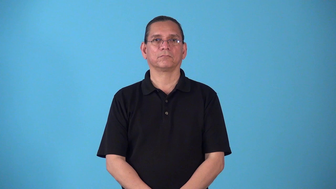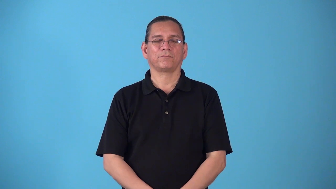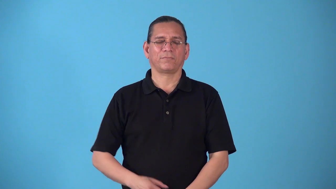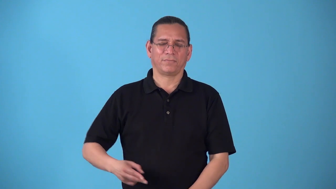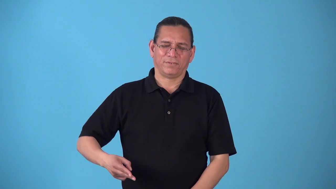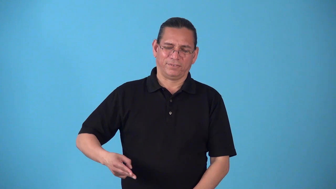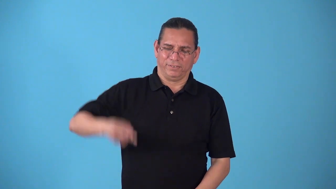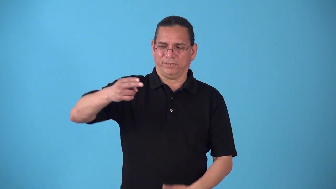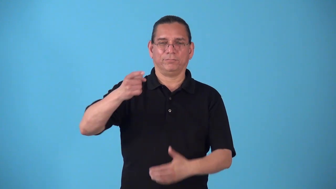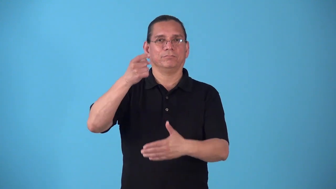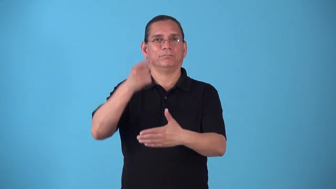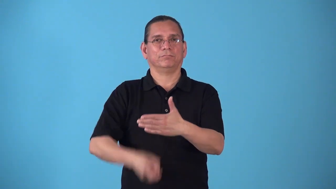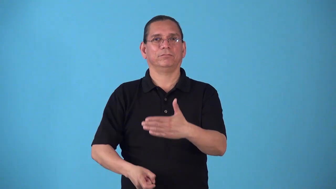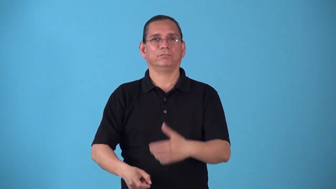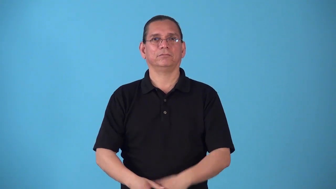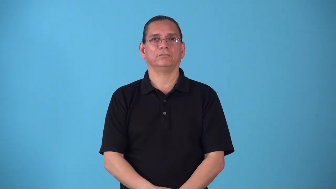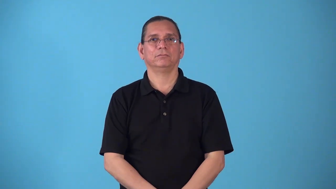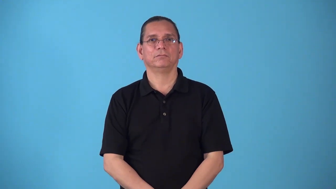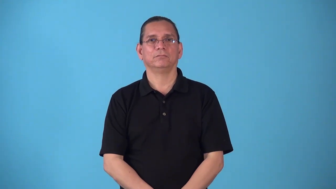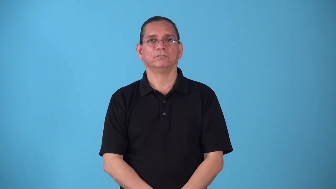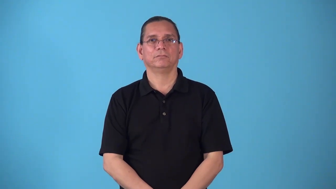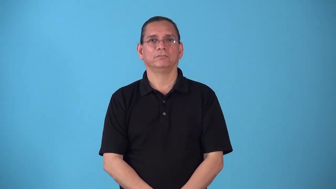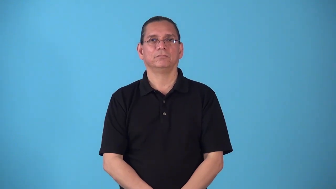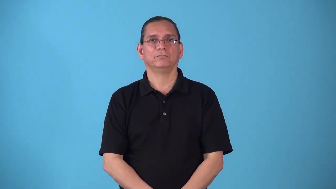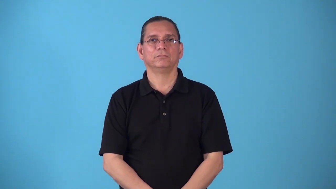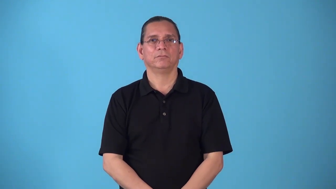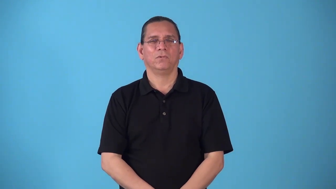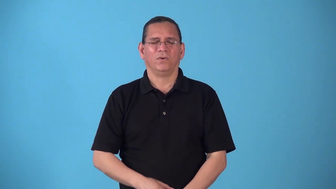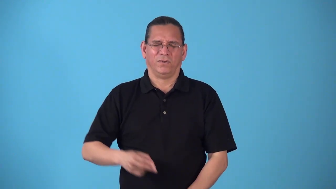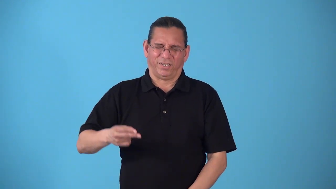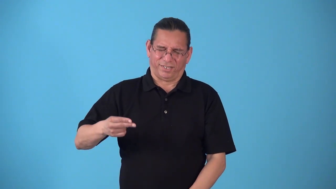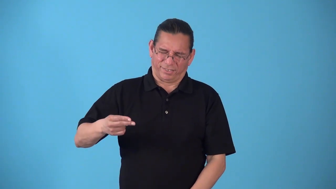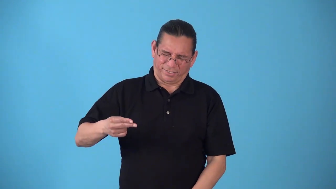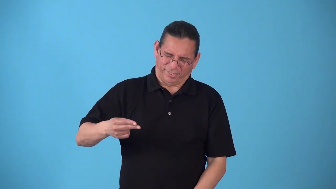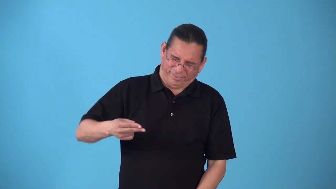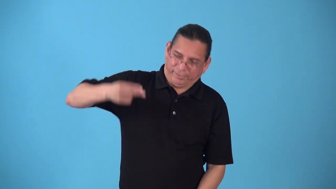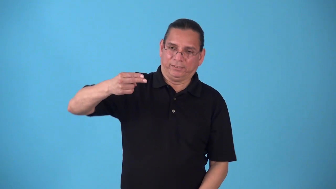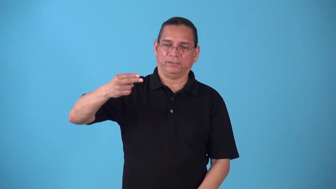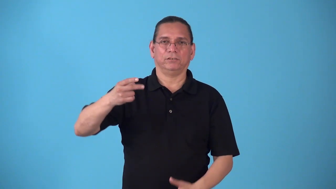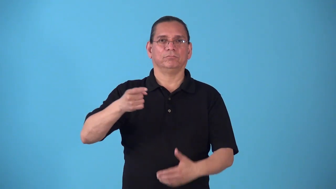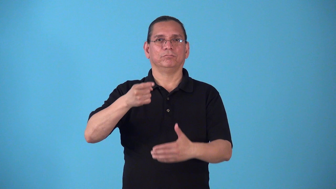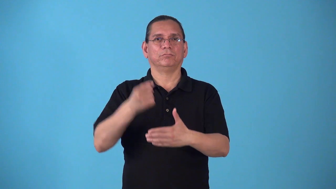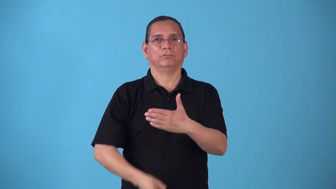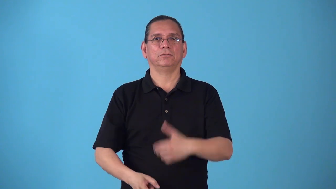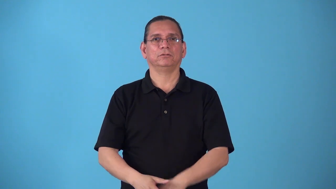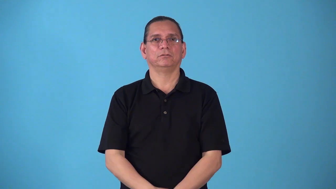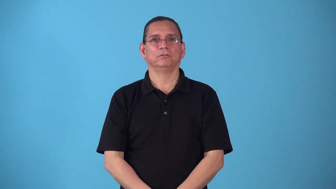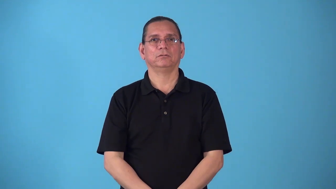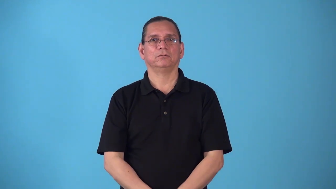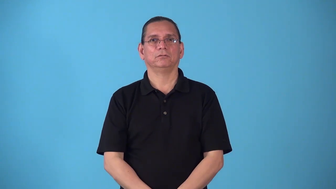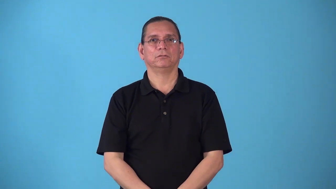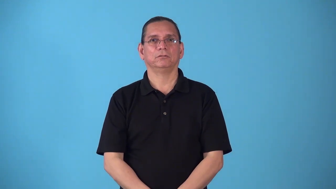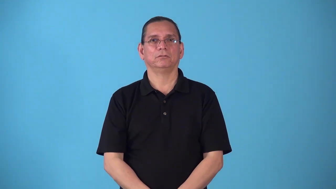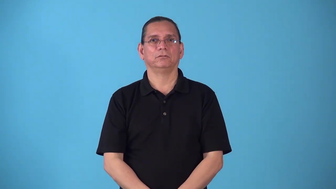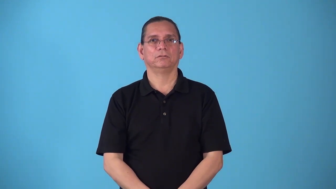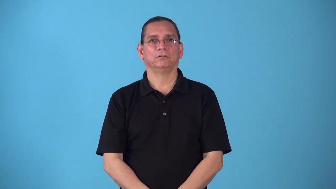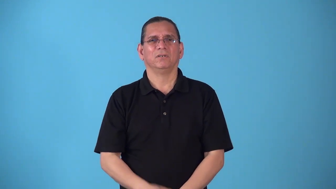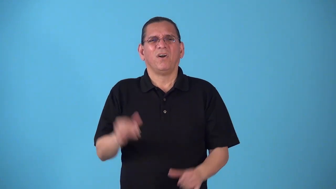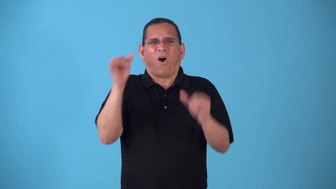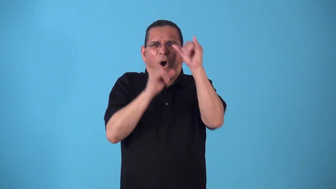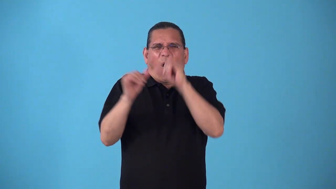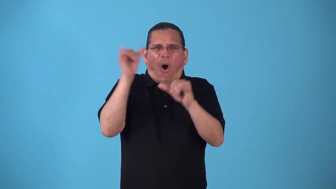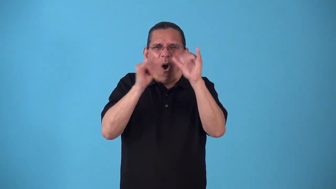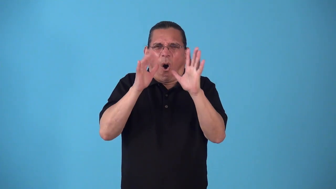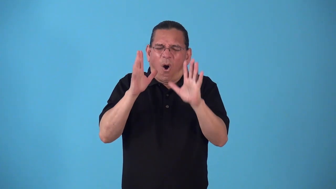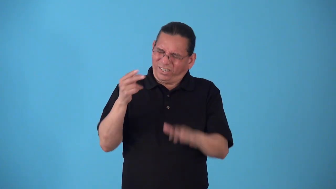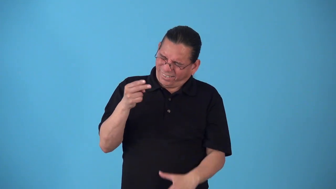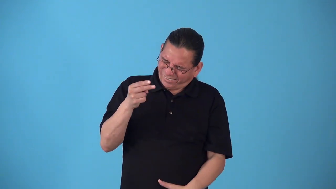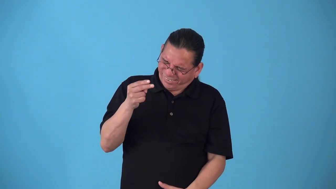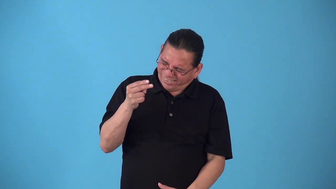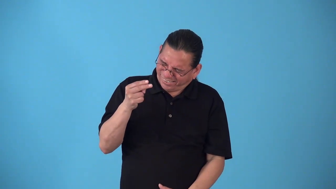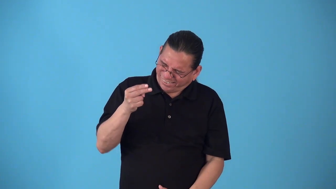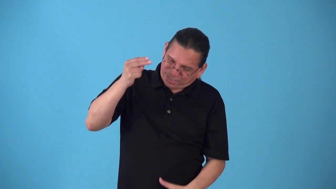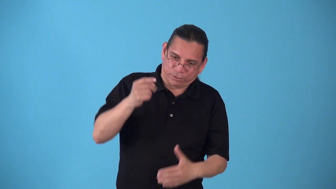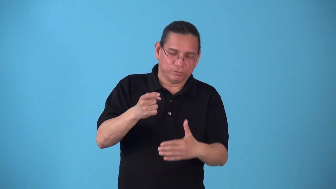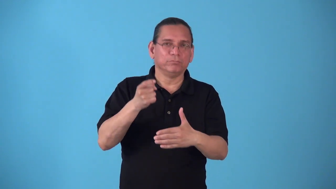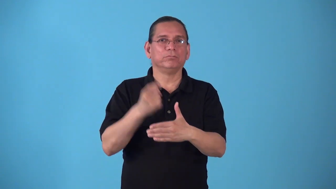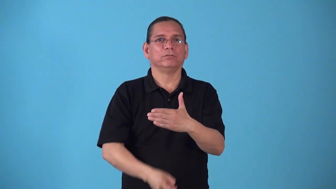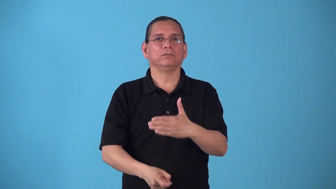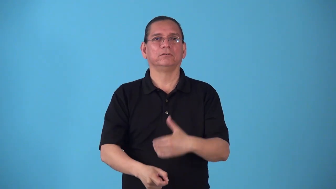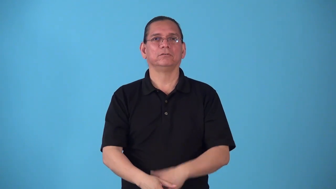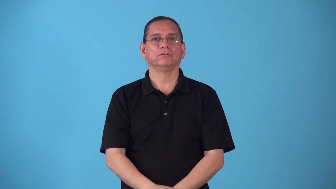steep,steeper,steepest price